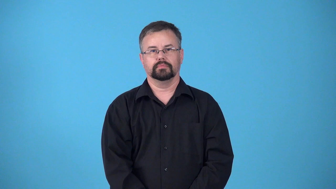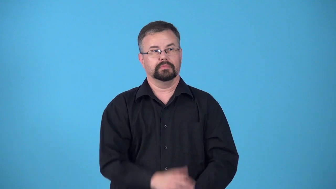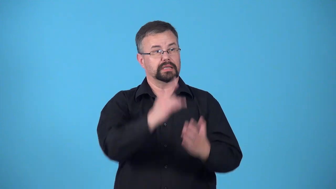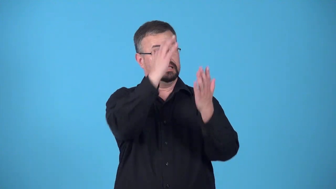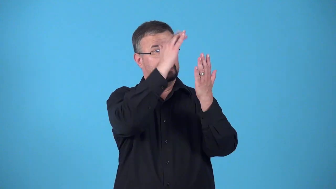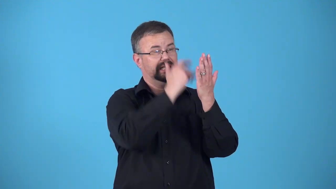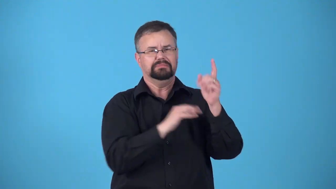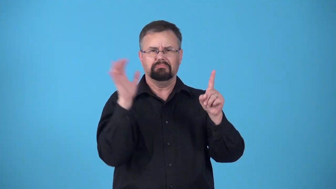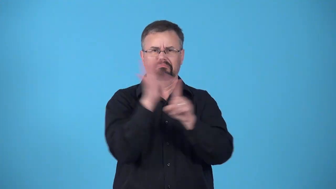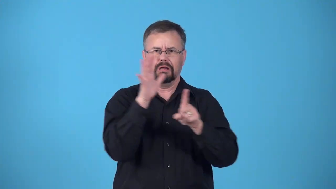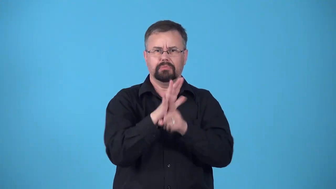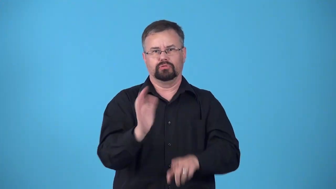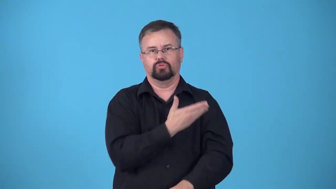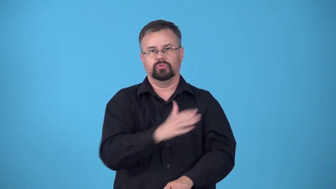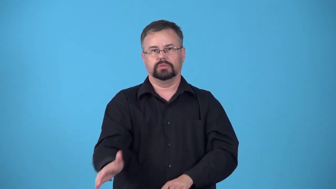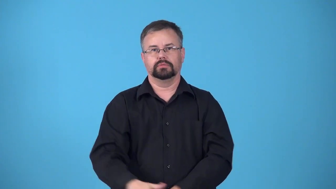chart